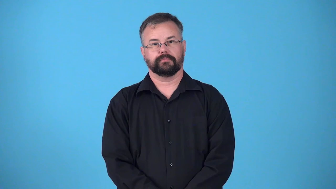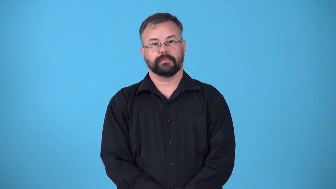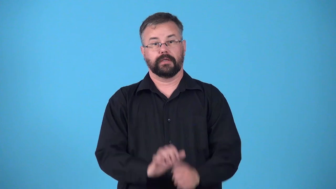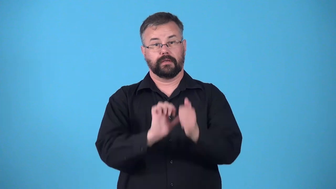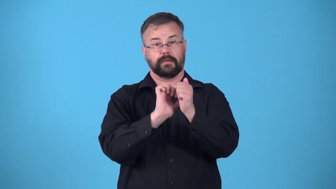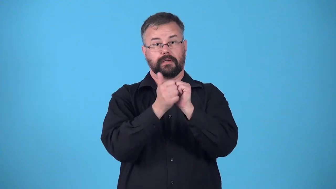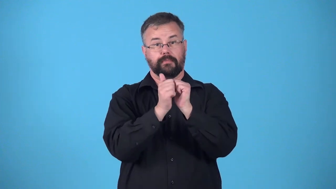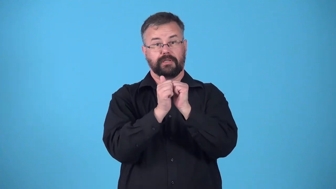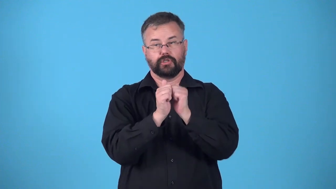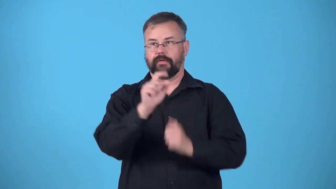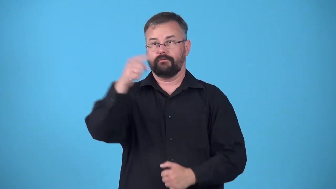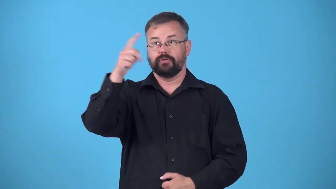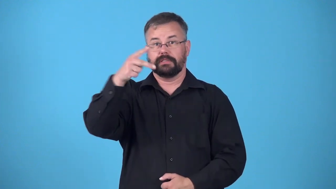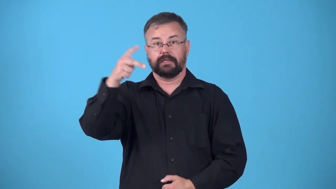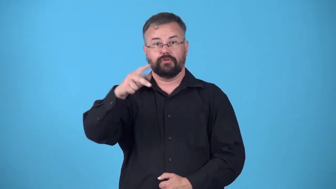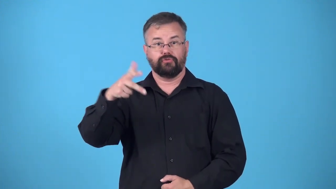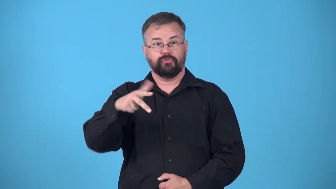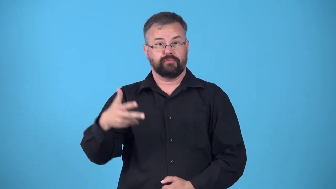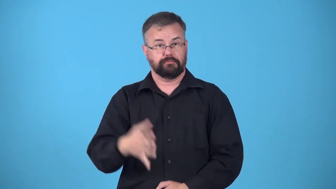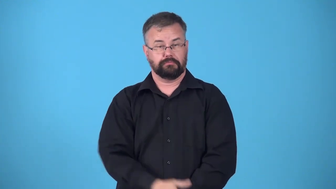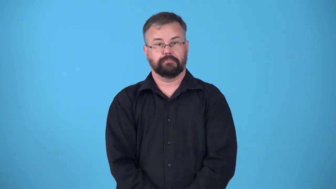come in